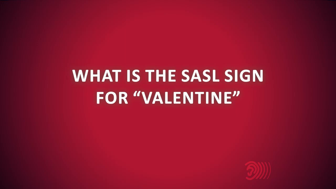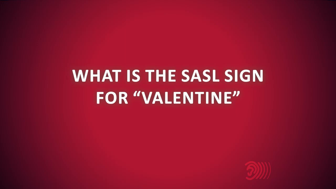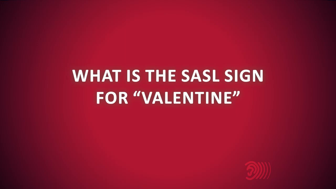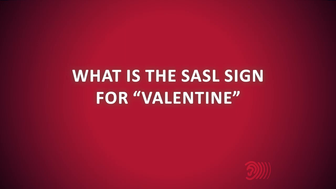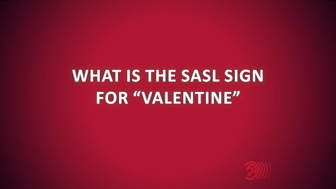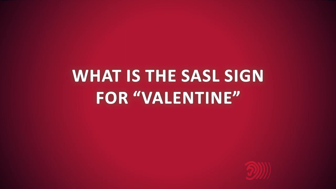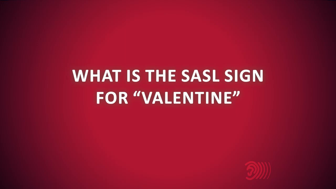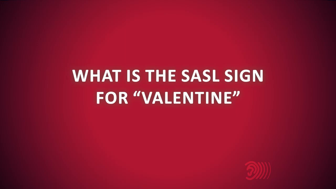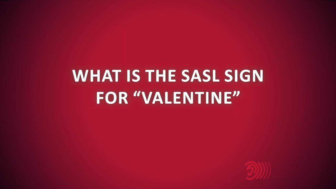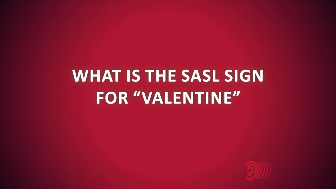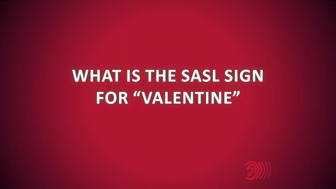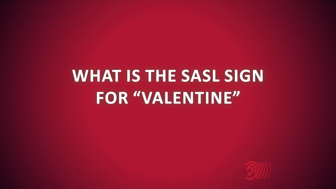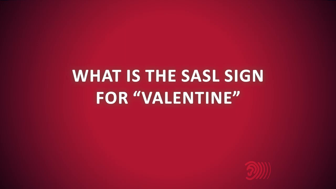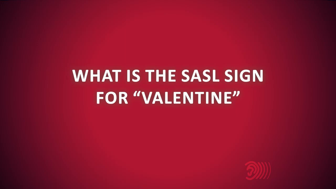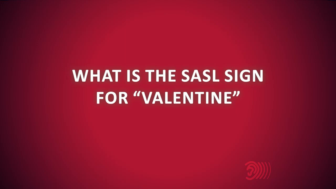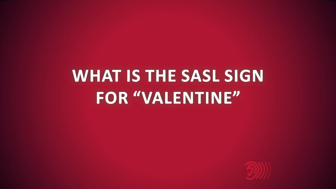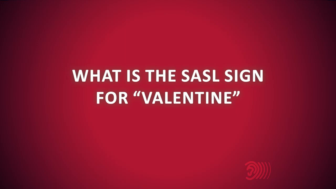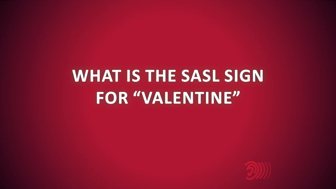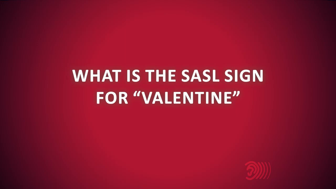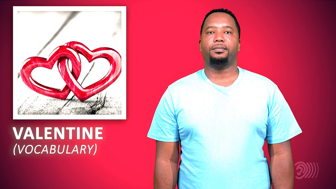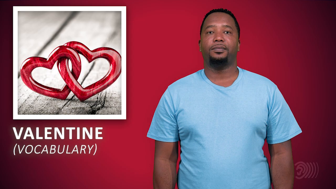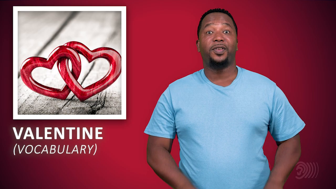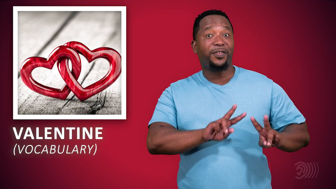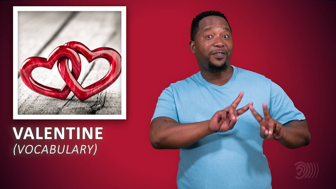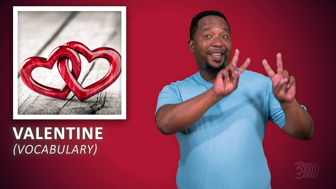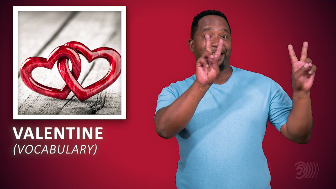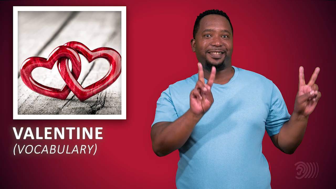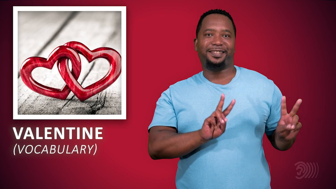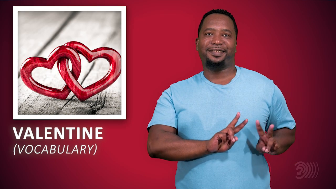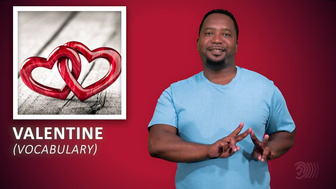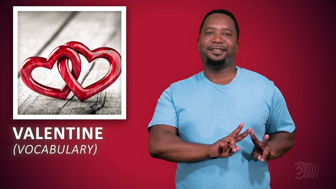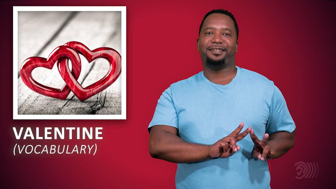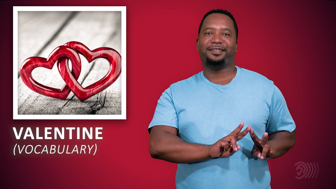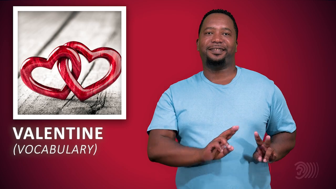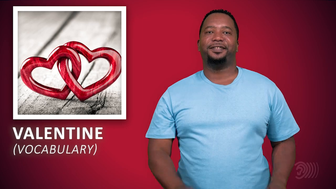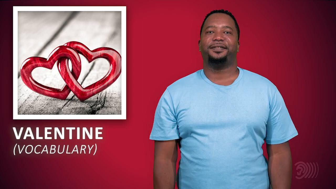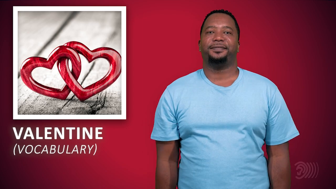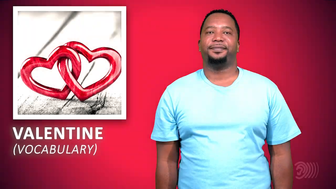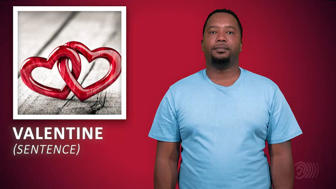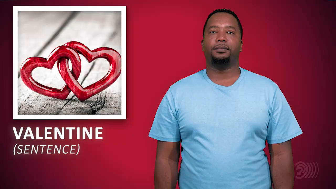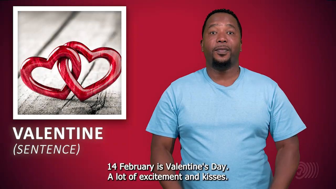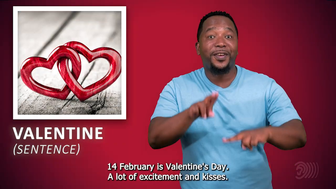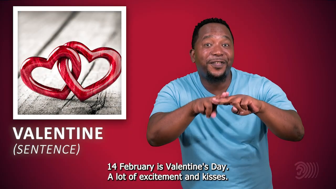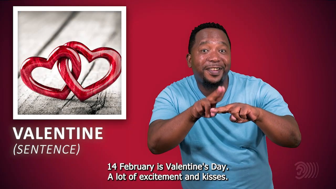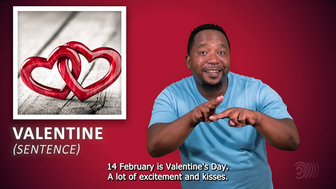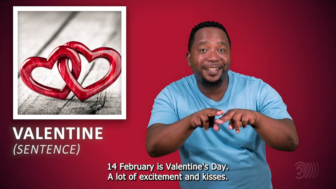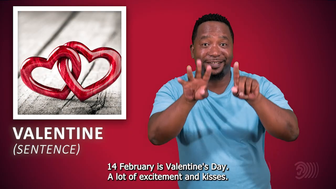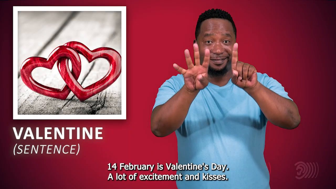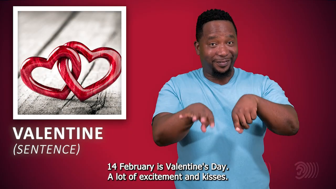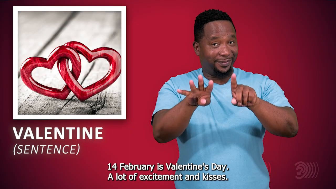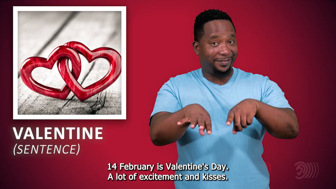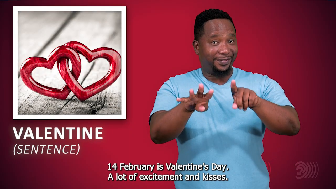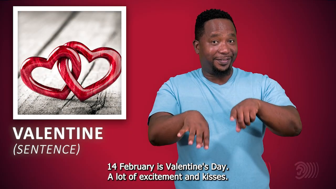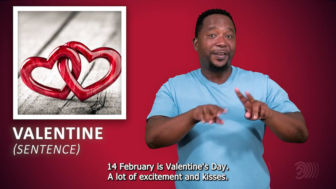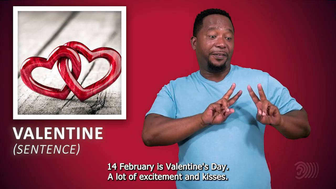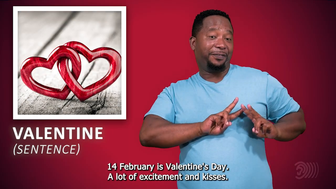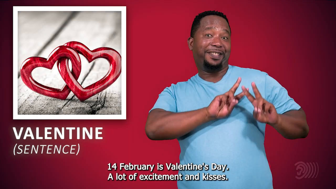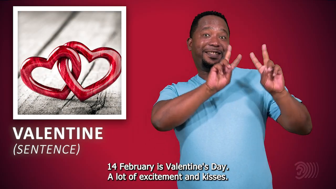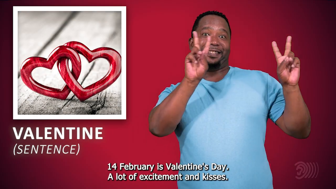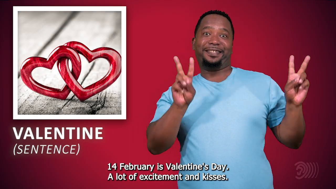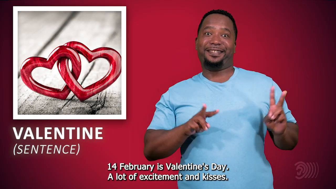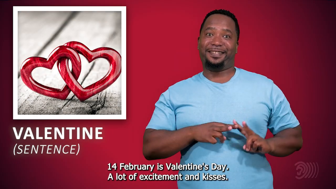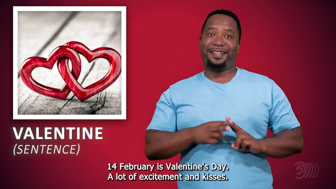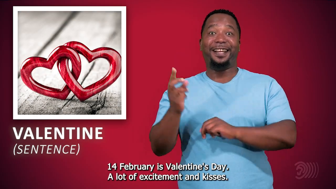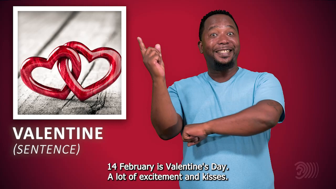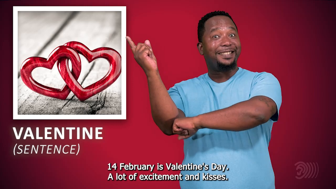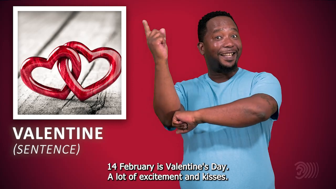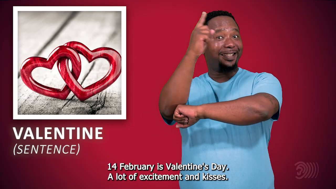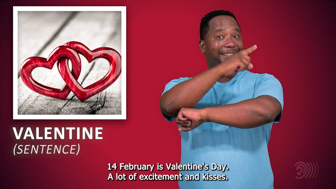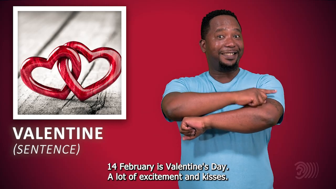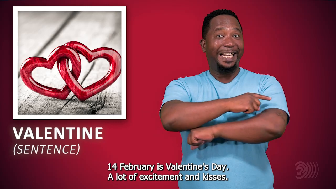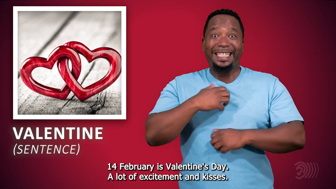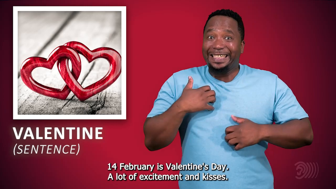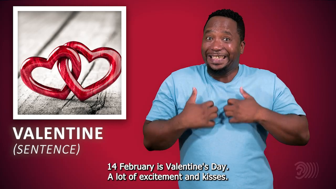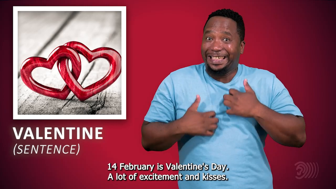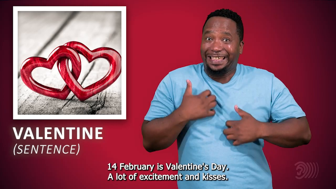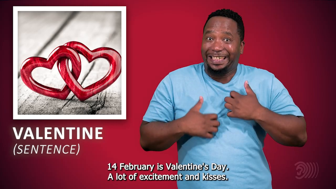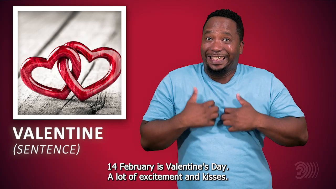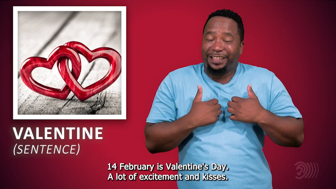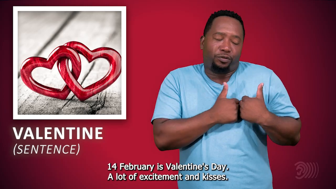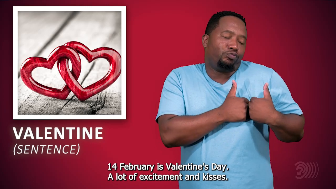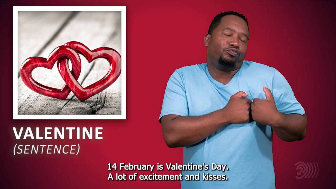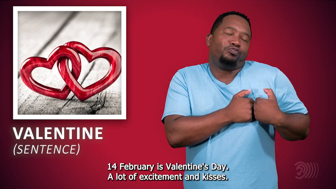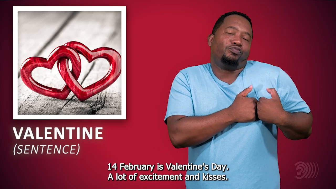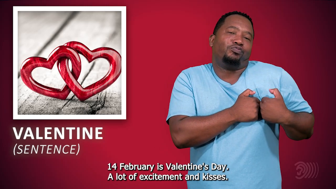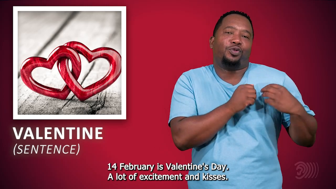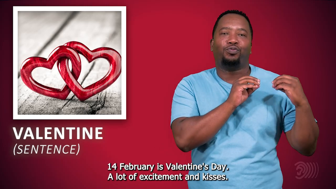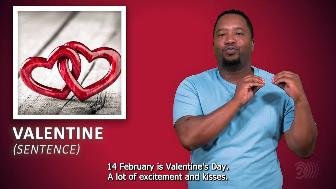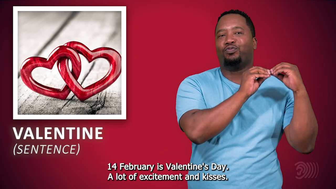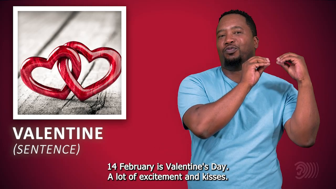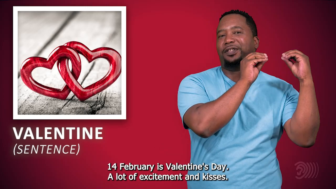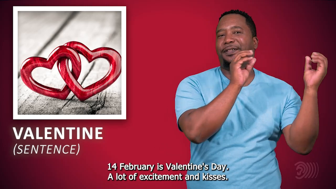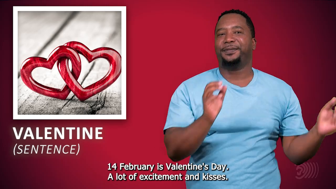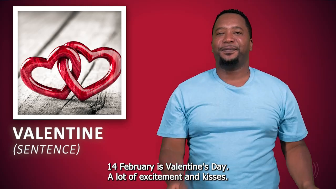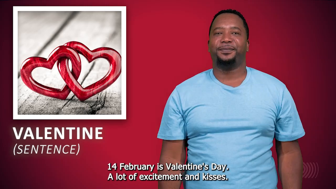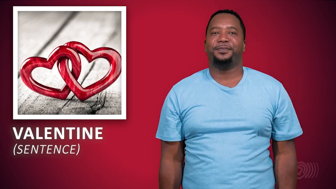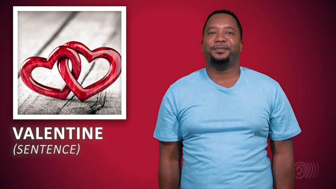Valentine